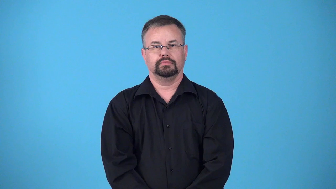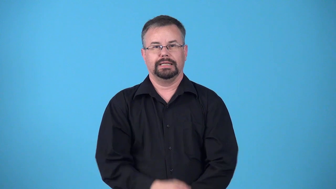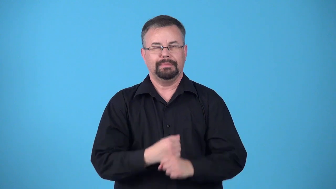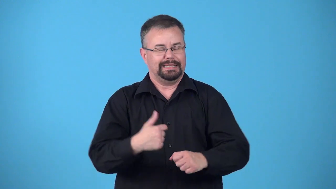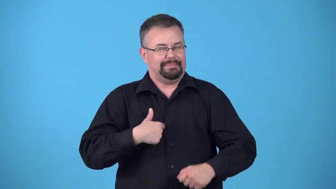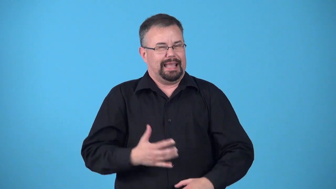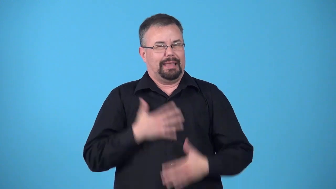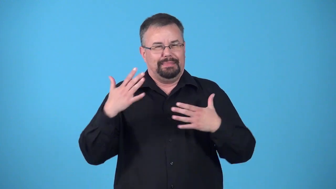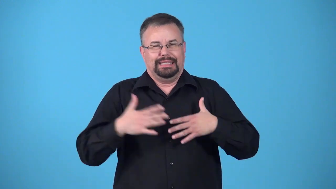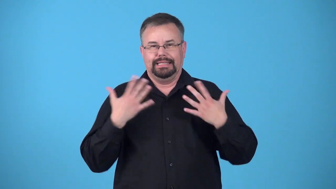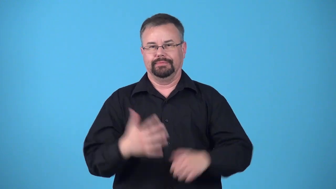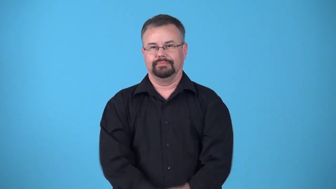make my day